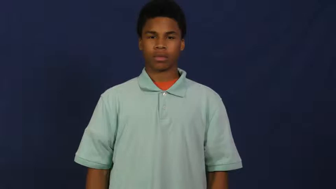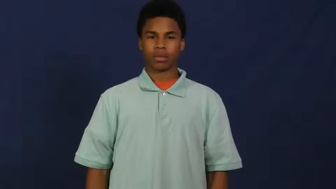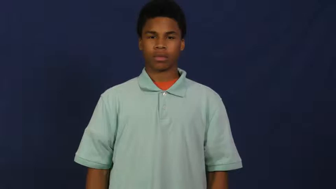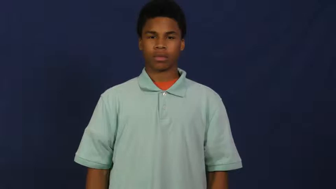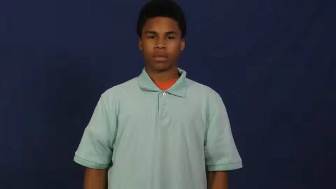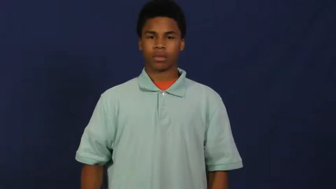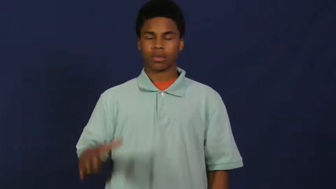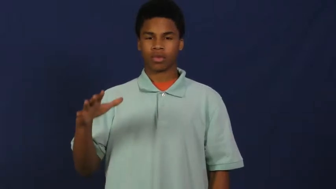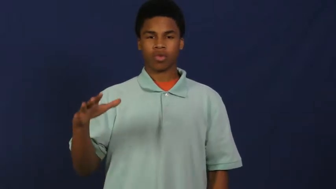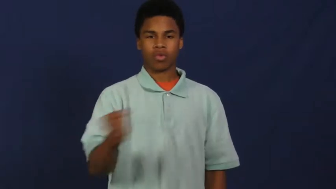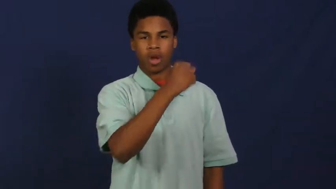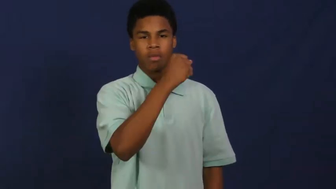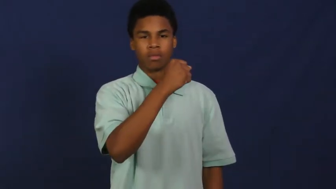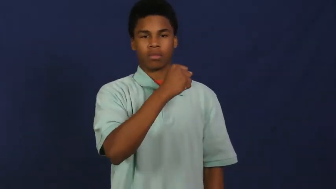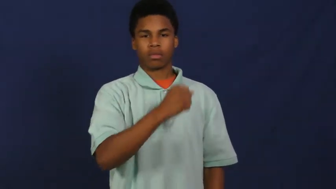take away,take from,grab away,snatch,snatch away,snag,snatch up ,rip away